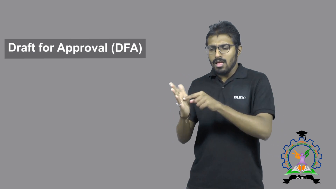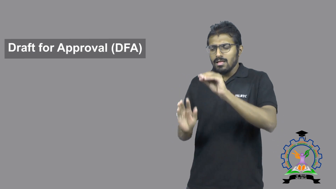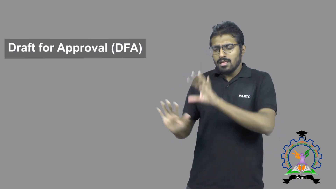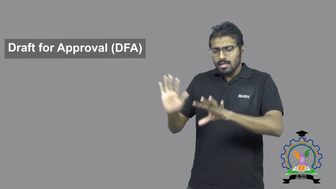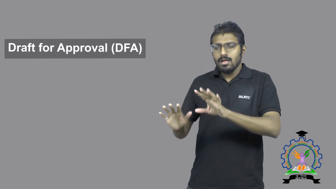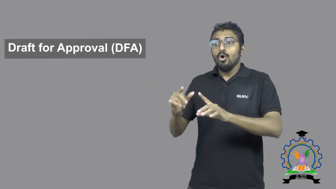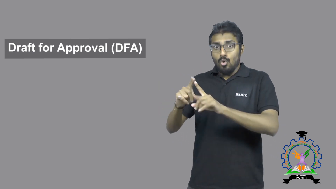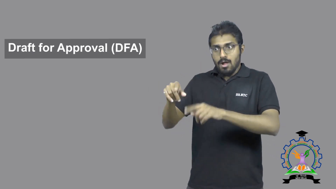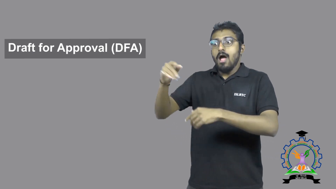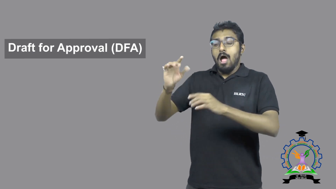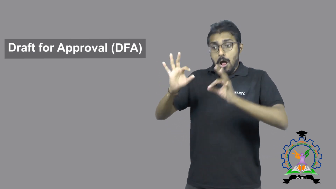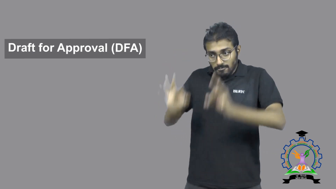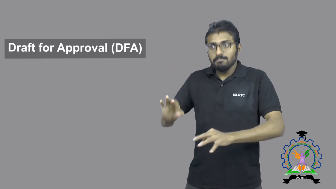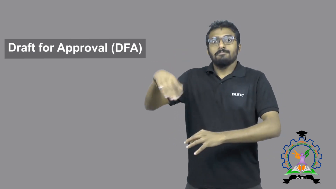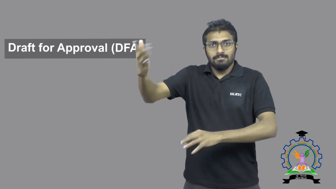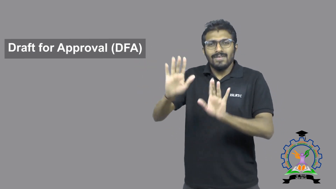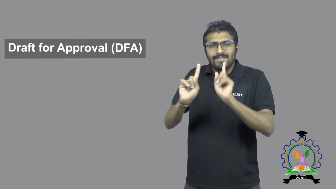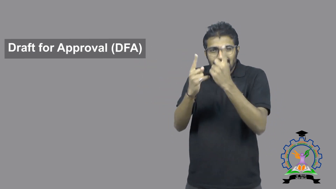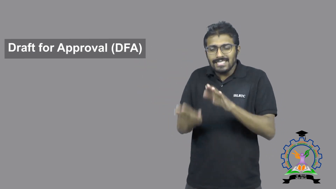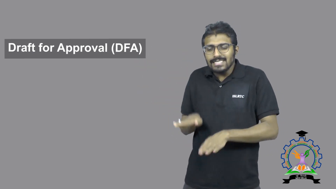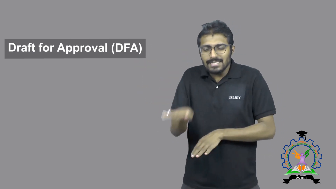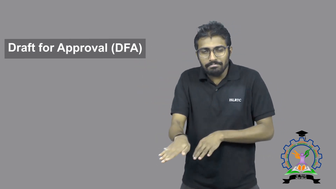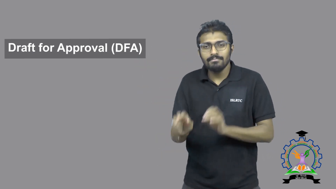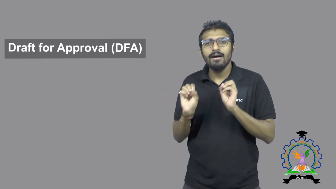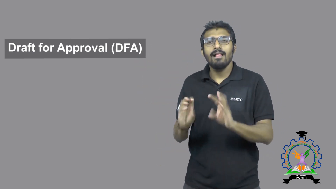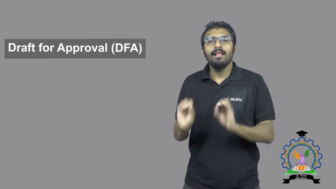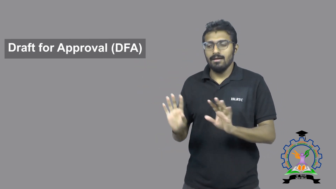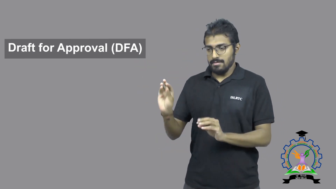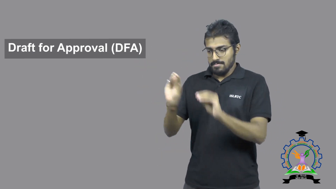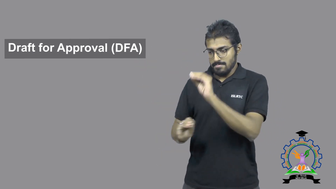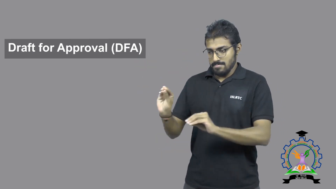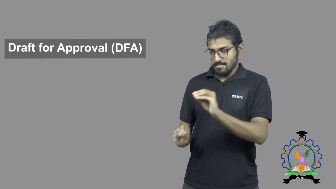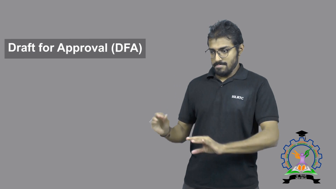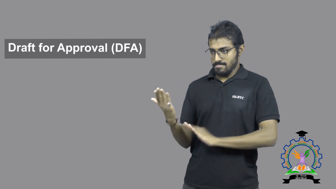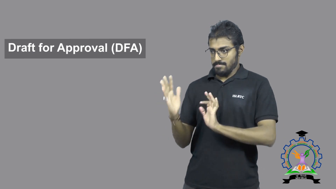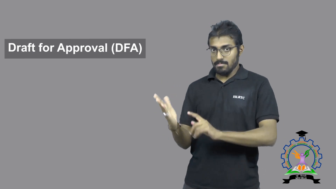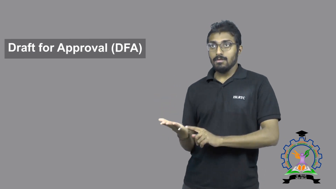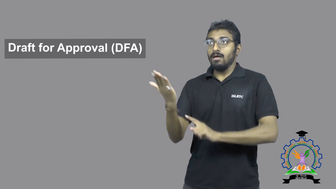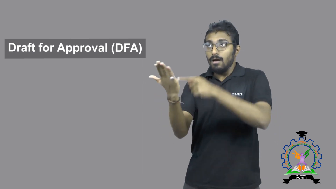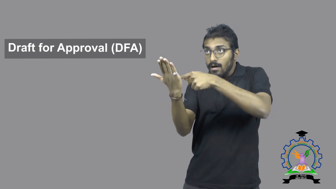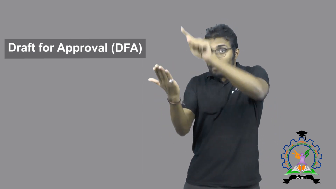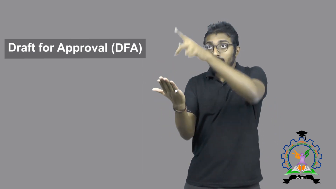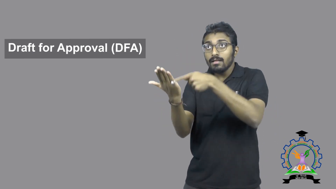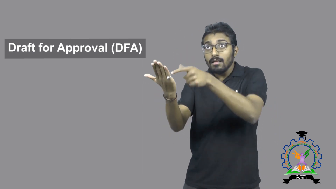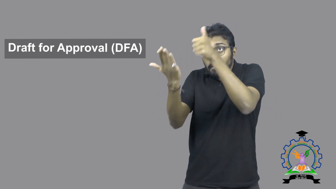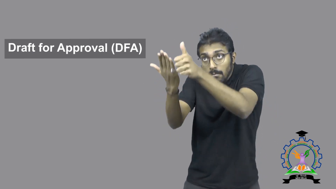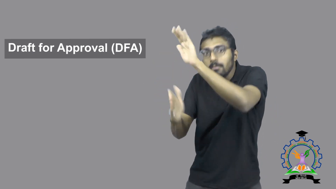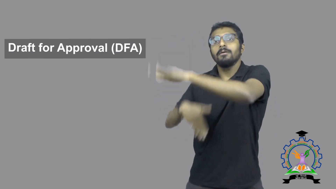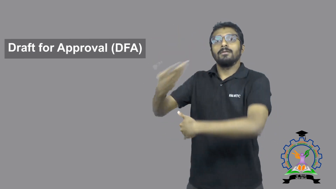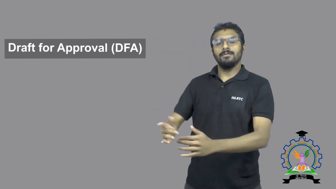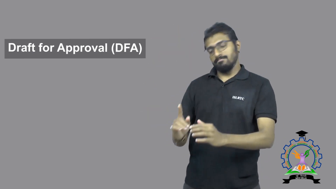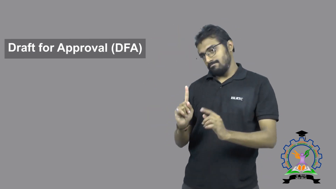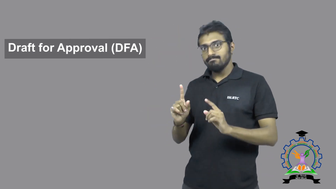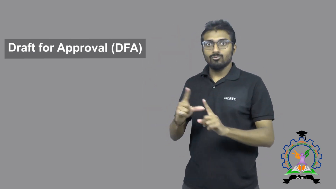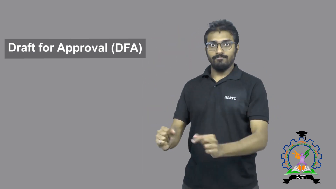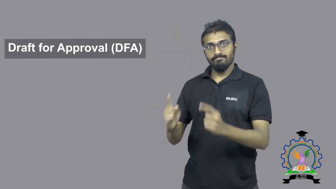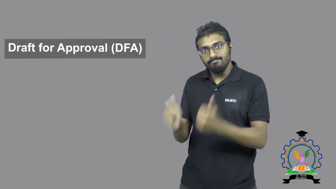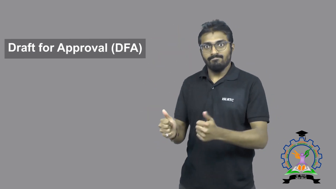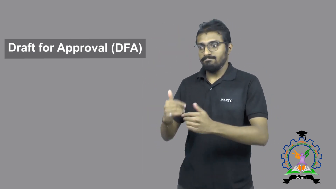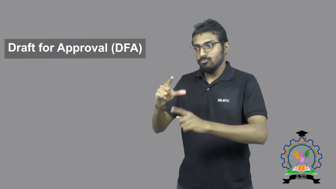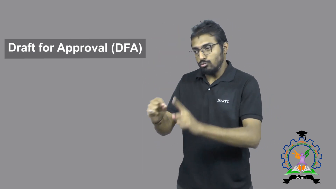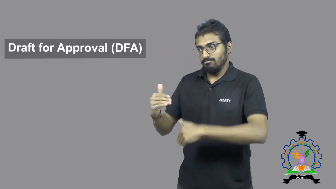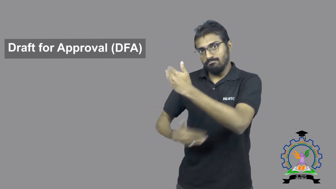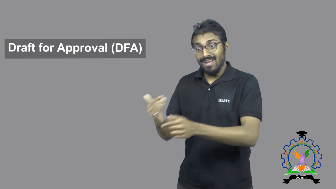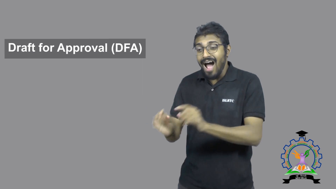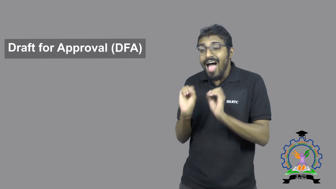Draft for Approval DFA